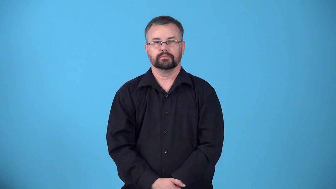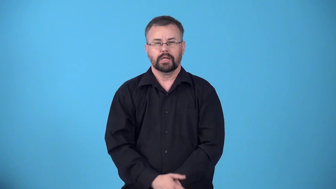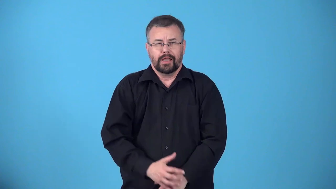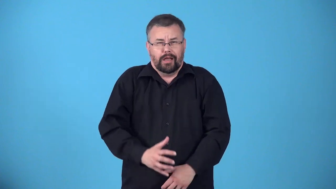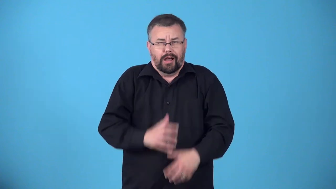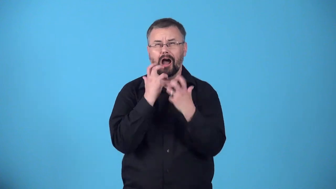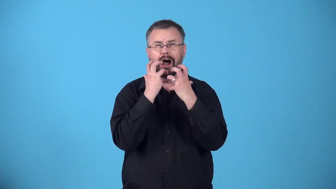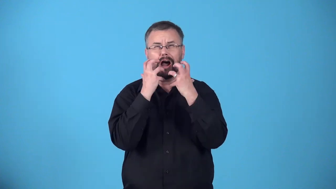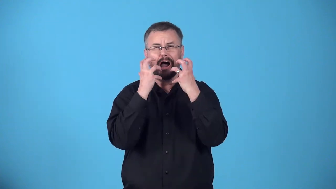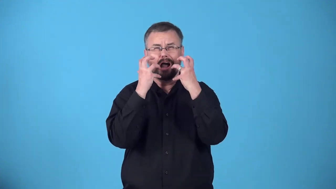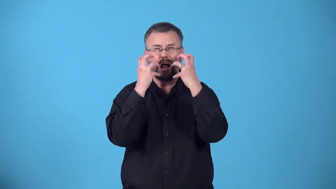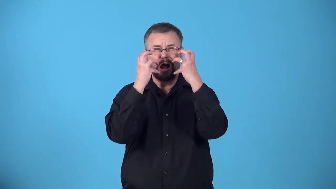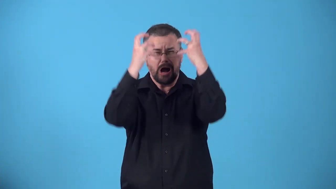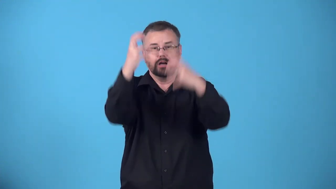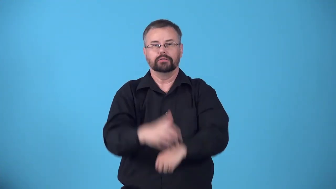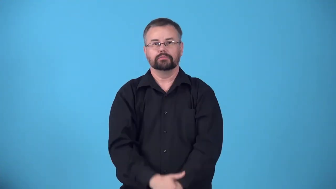at the top of my lungs